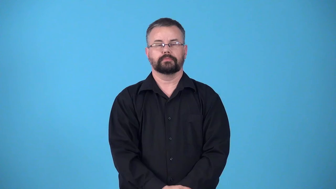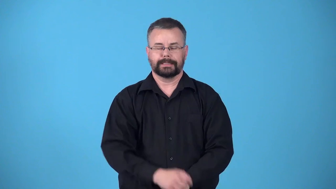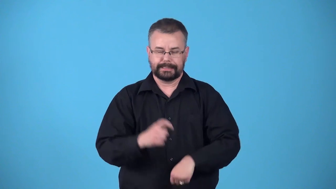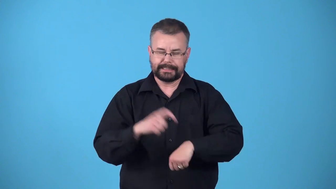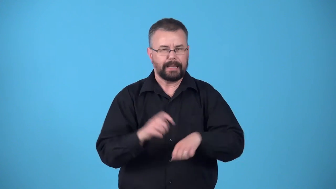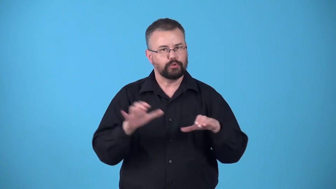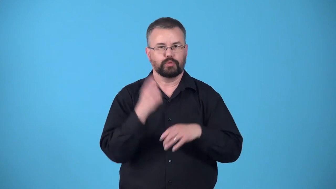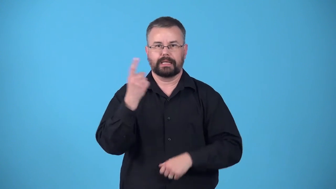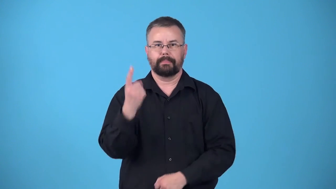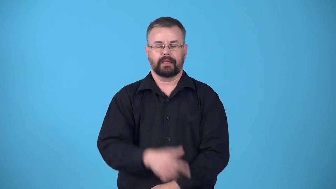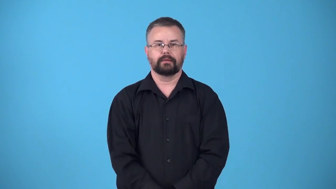fish or cut bait